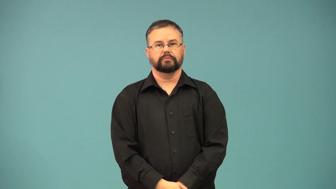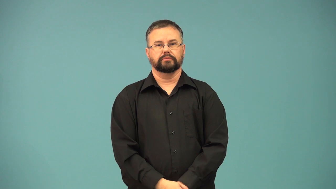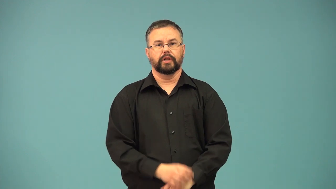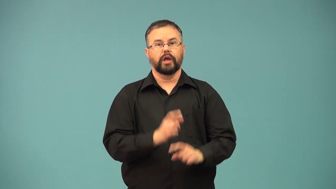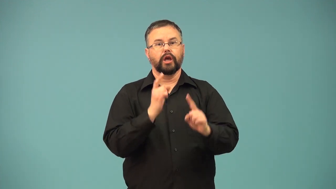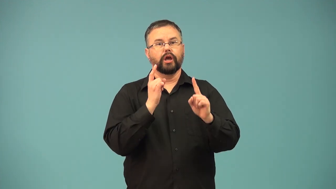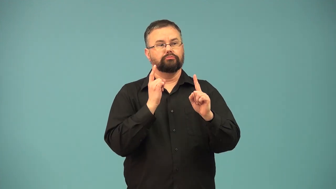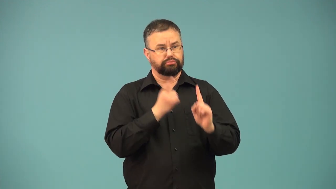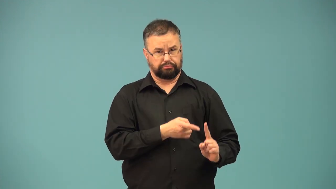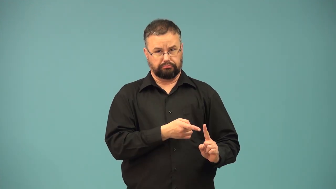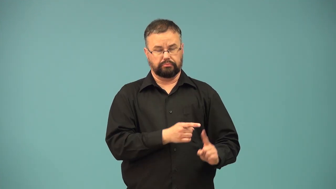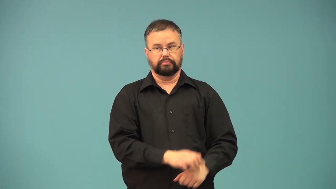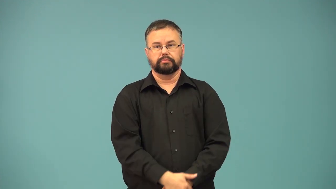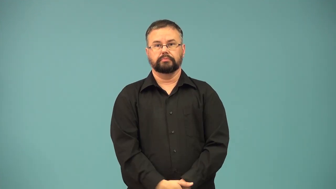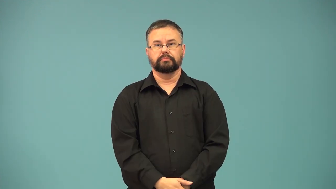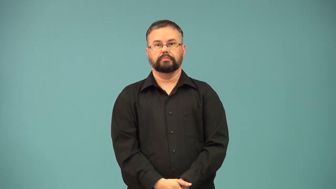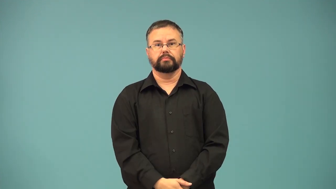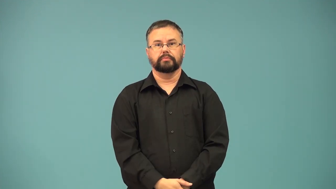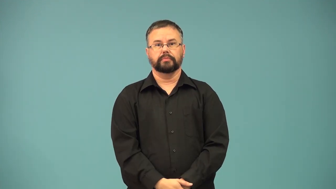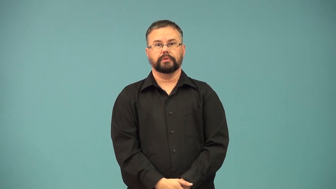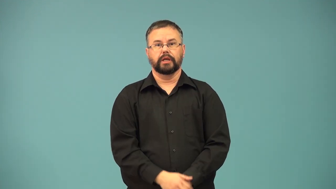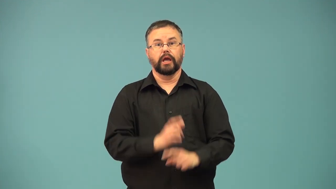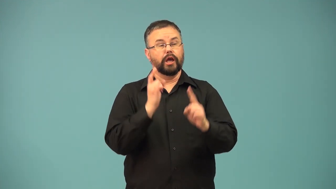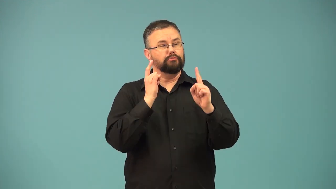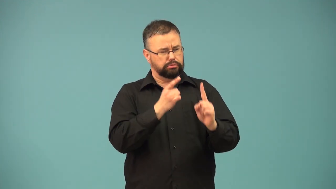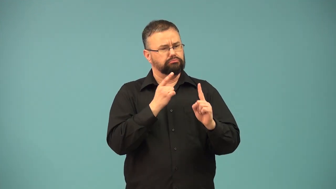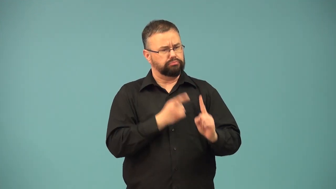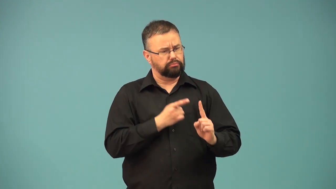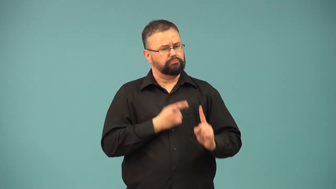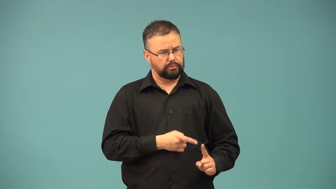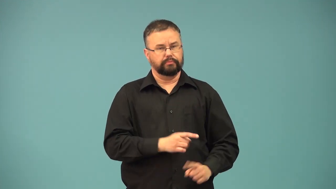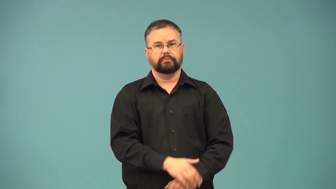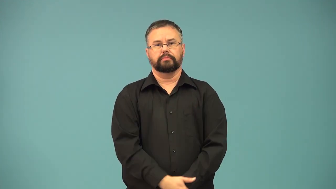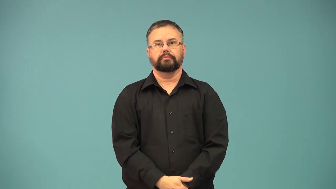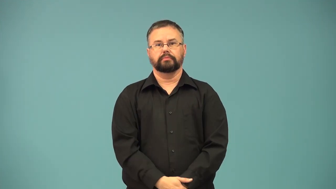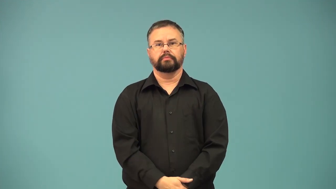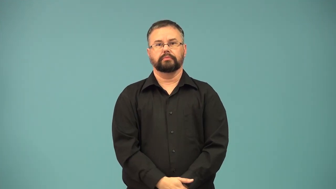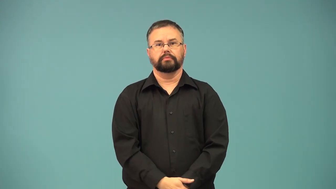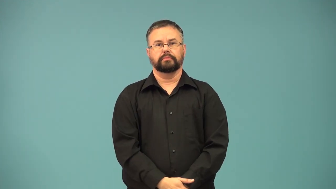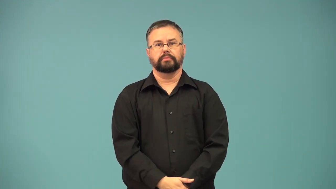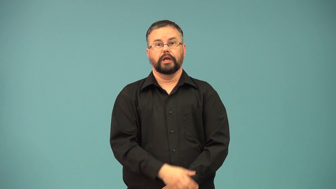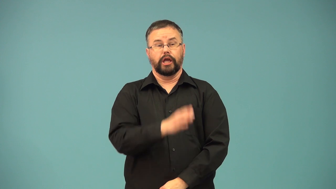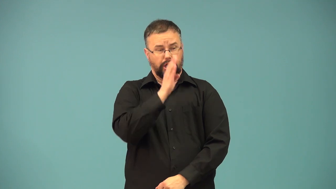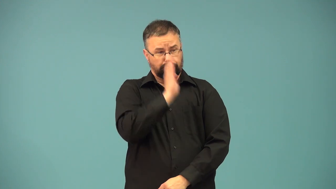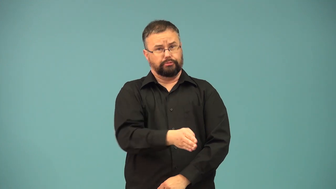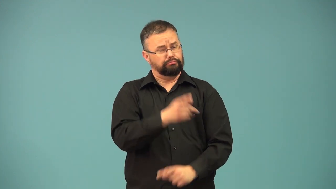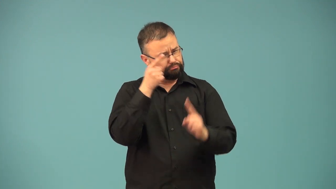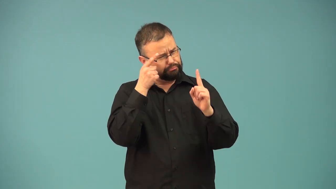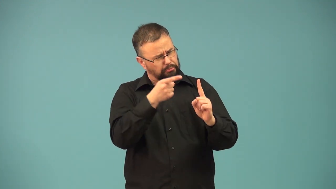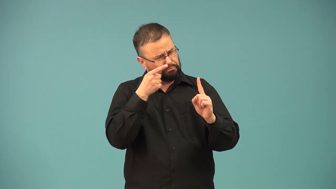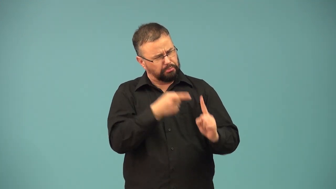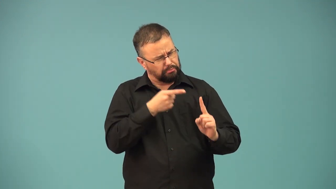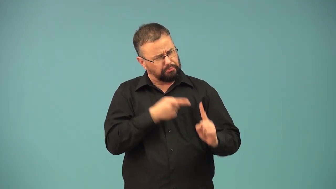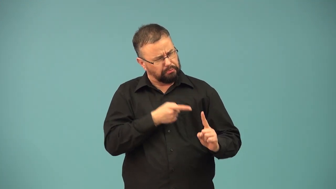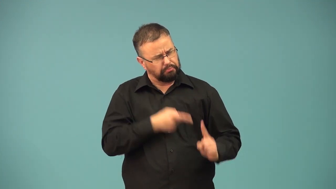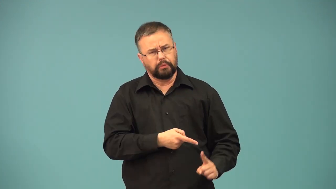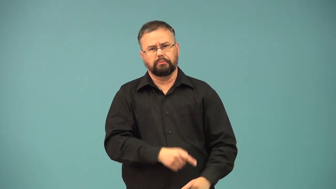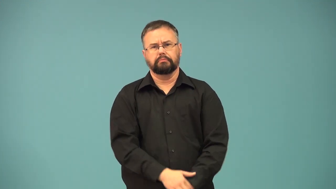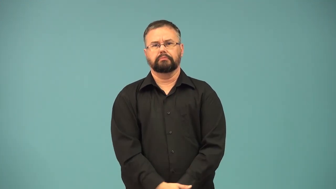crisp,crisper,crispest